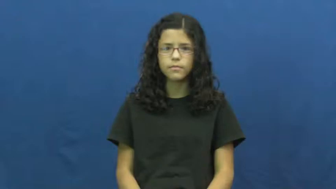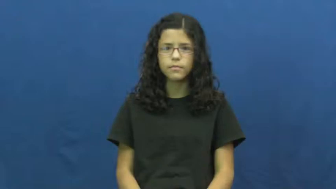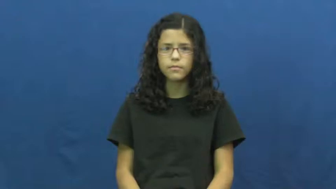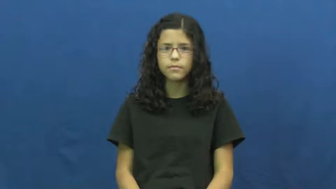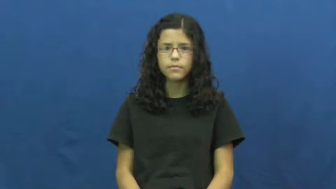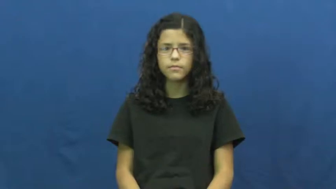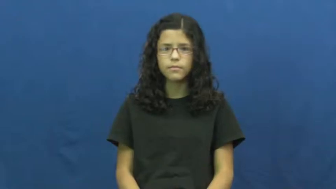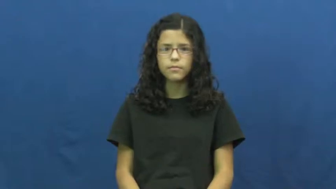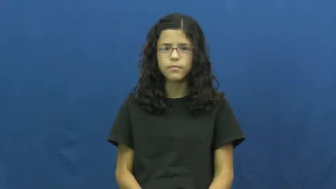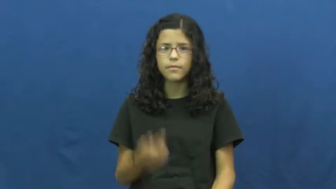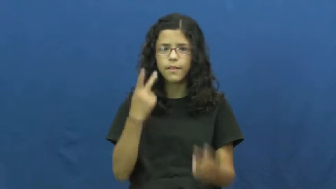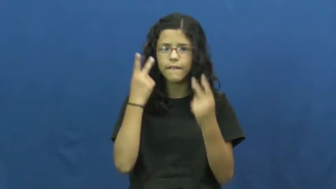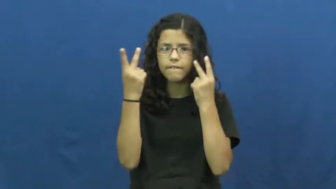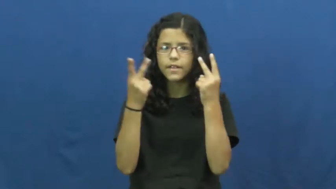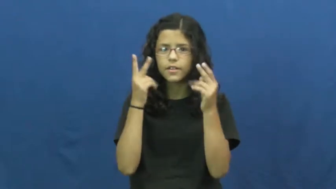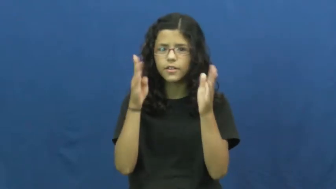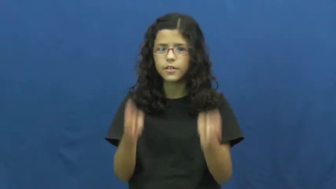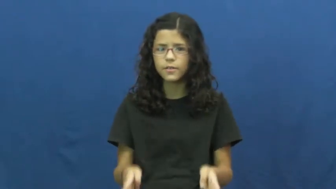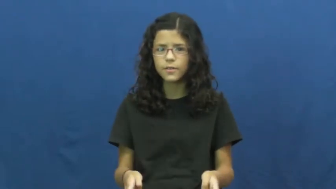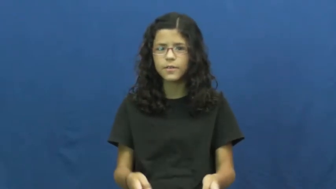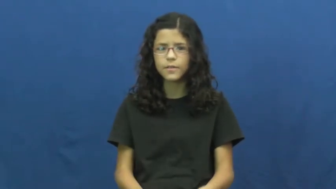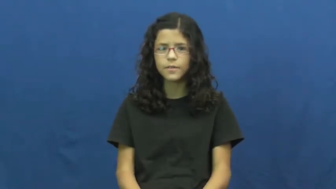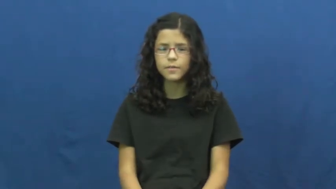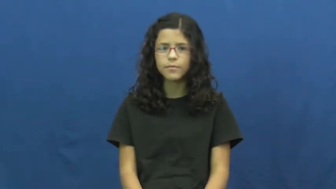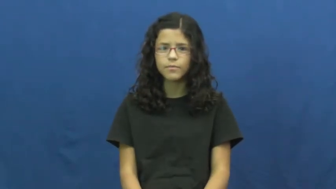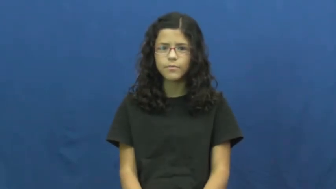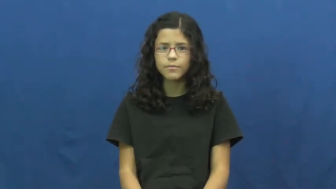visitor,caller,visitant